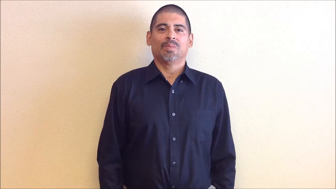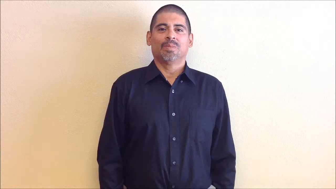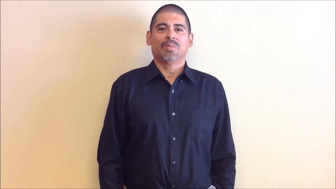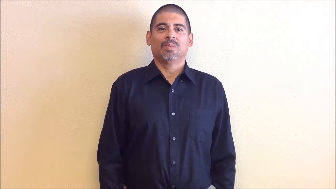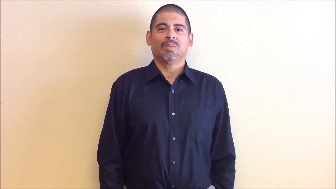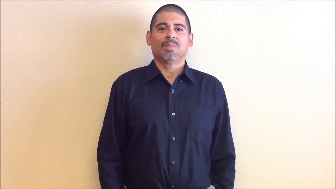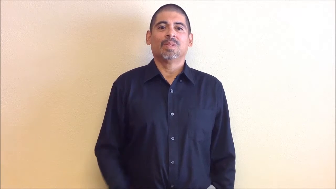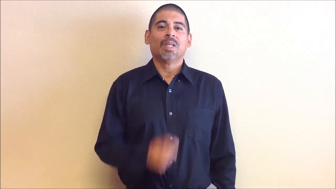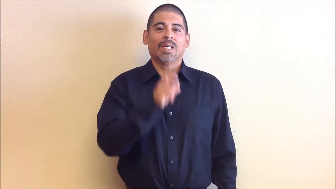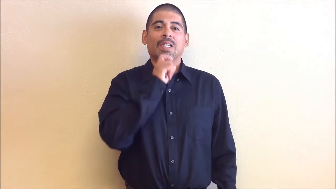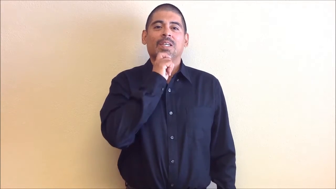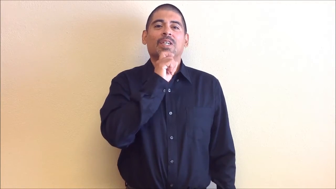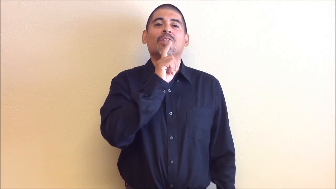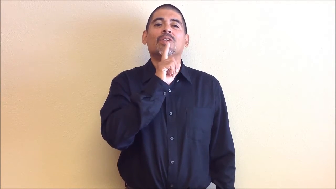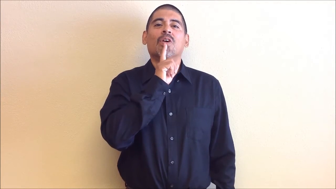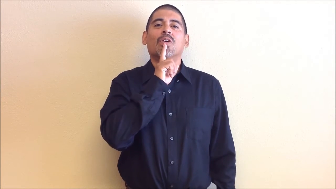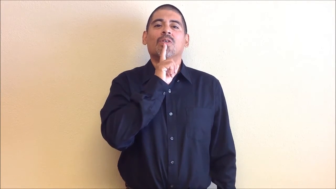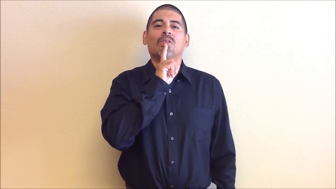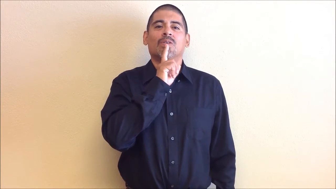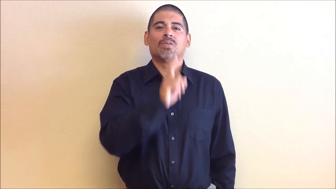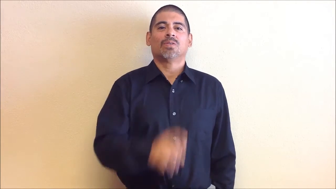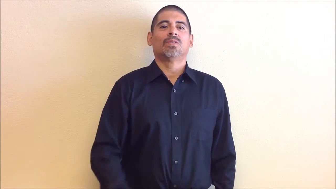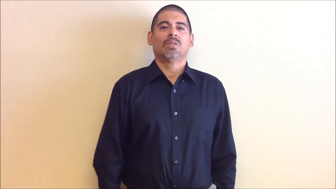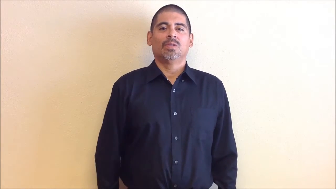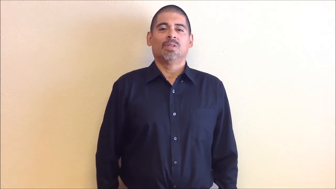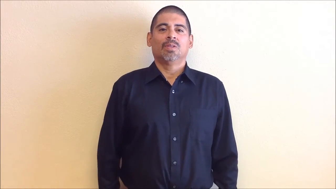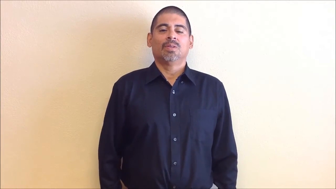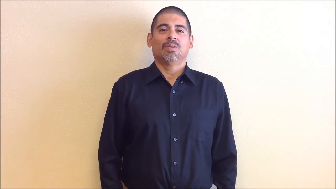Qatar